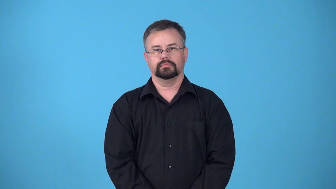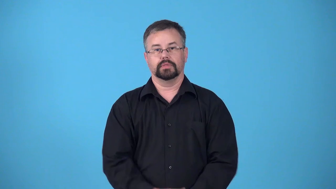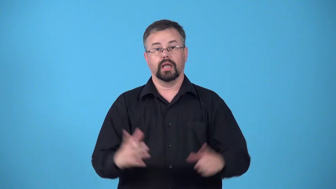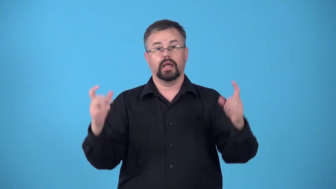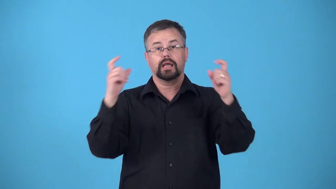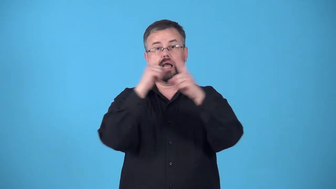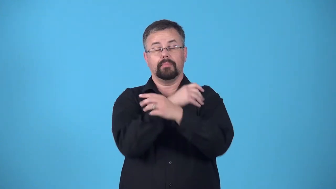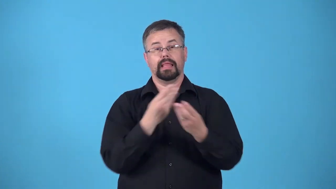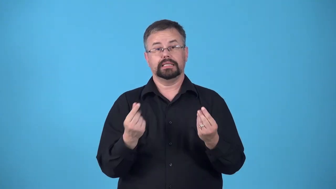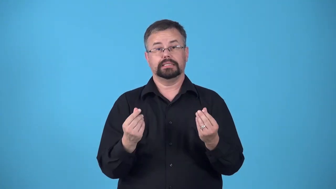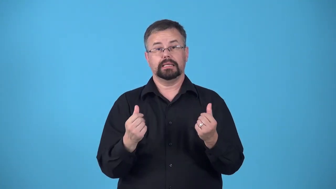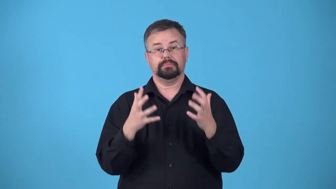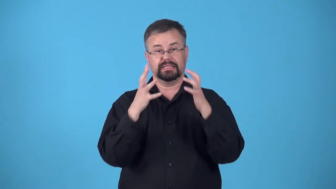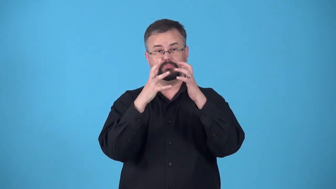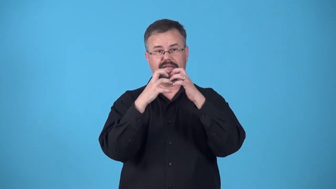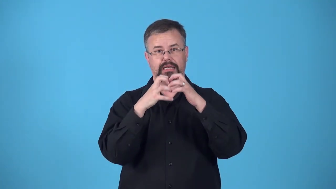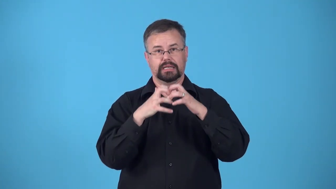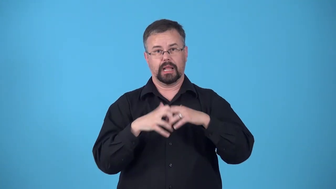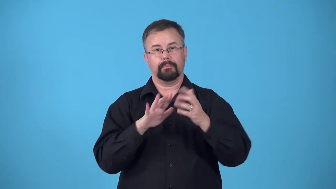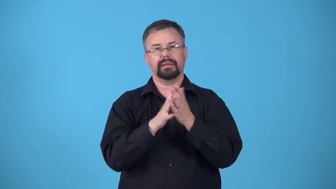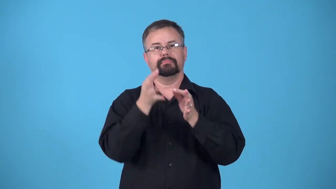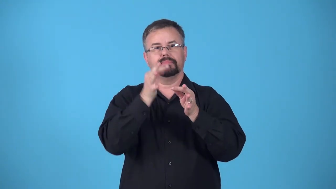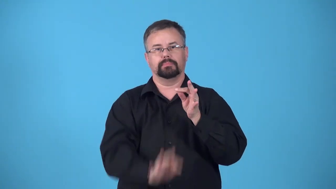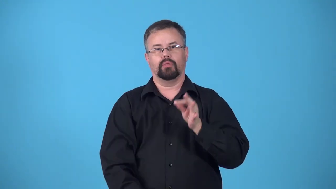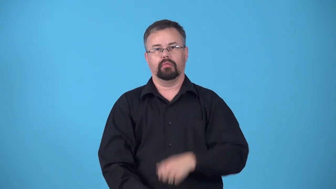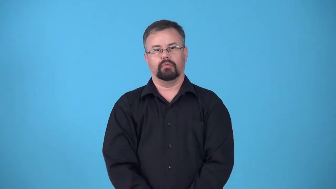catabolism,katabolic